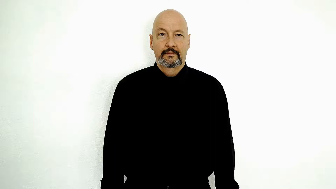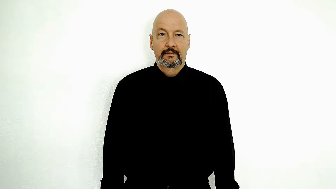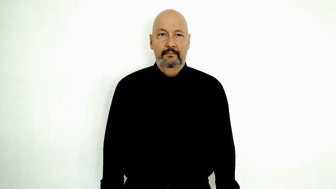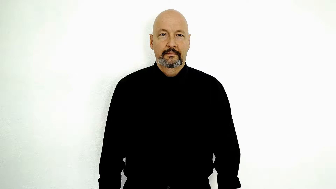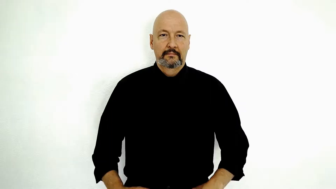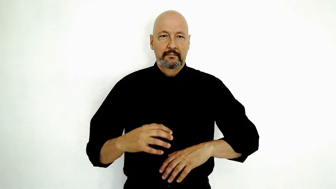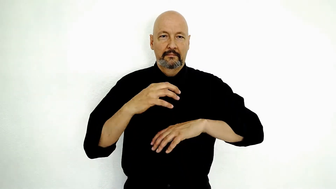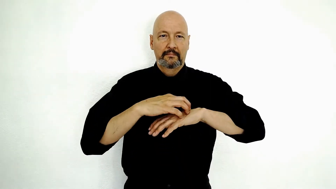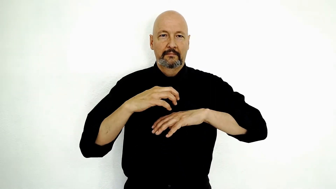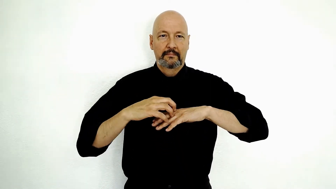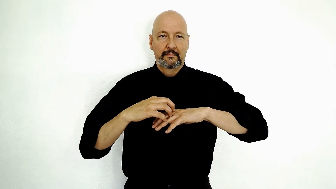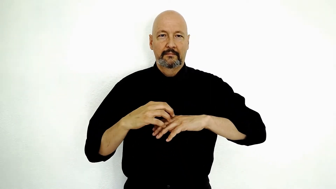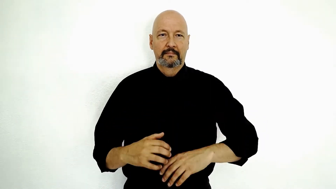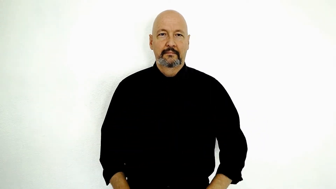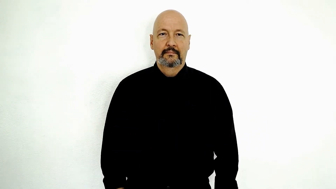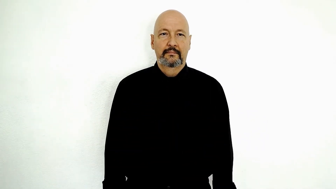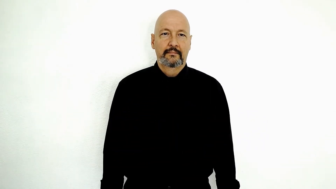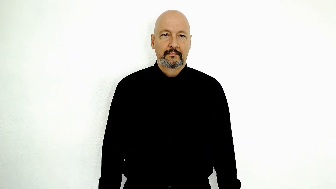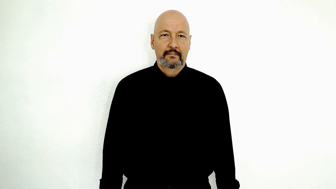raisins-[context+GRAPES]